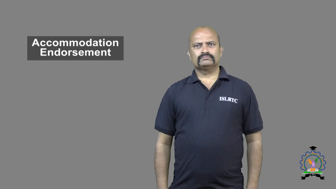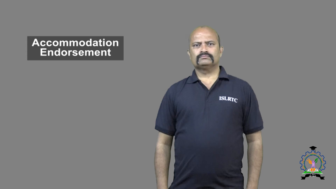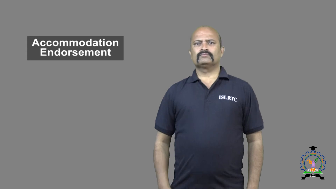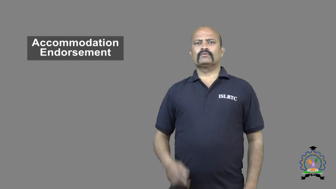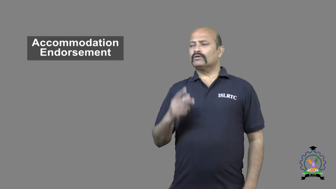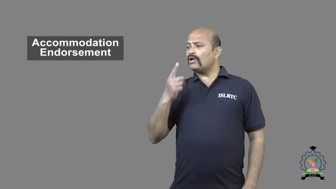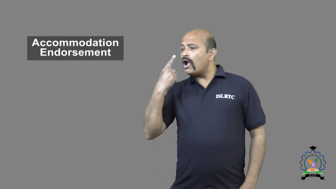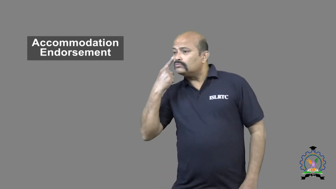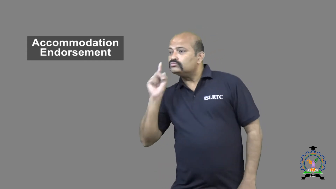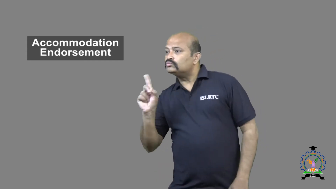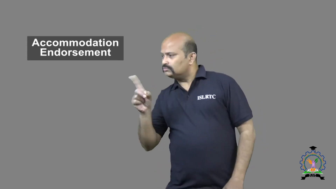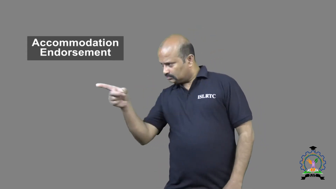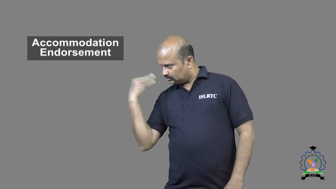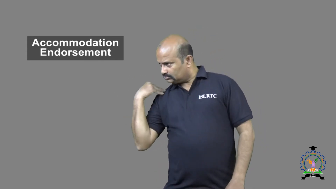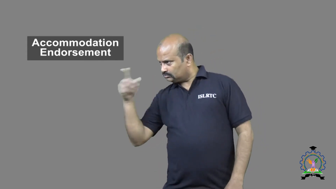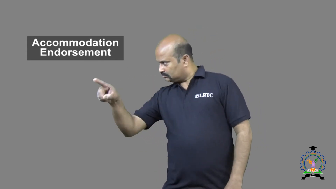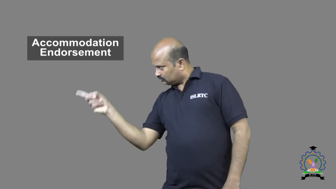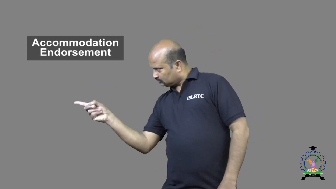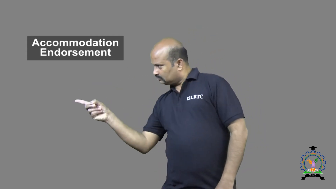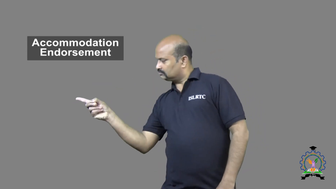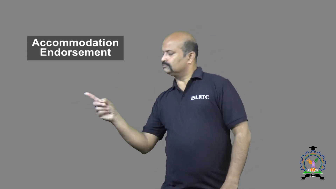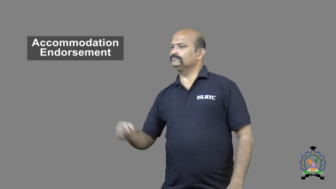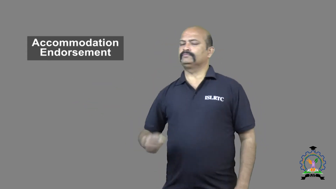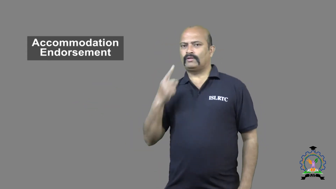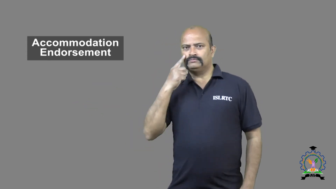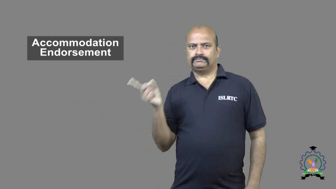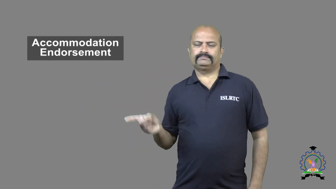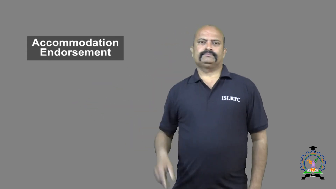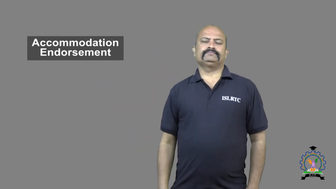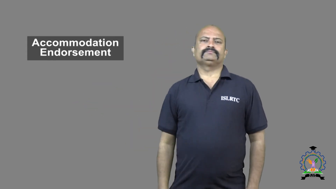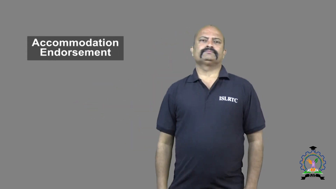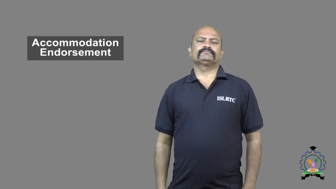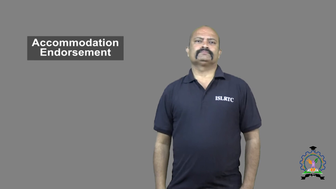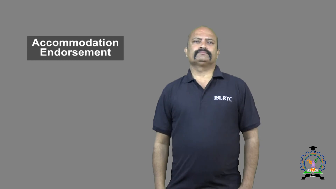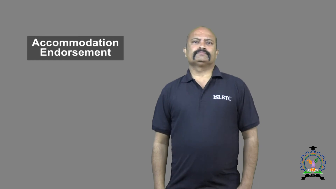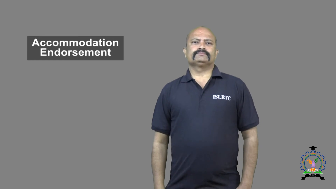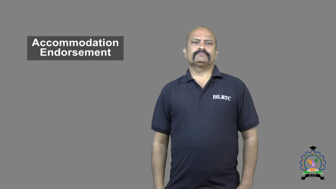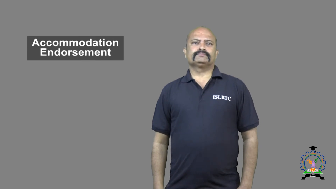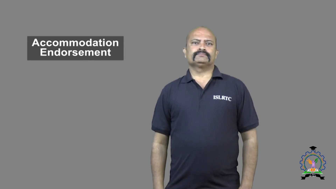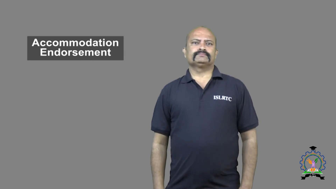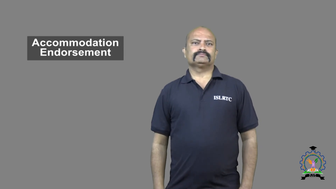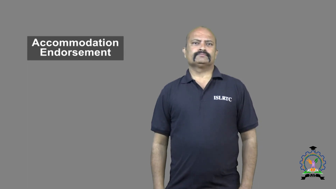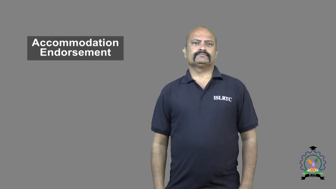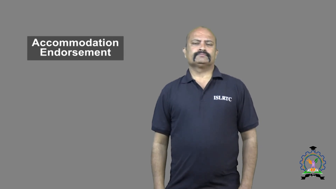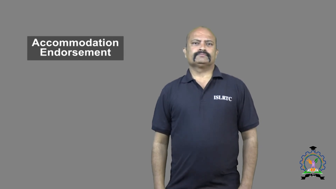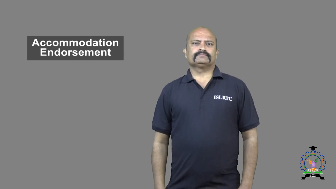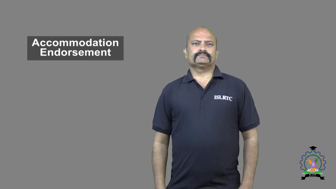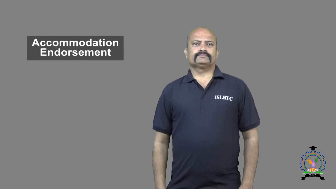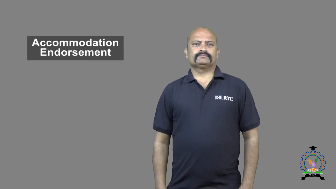Accommodation Endorsement 2